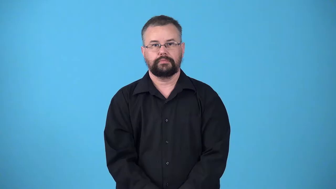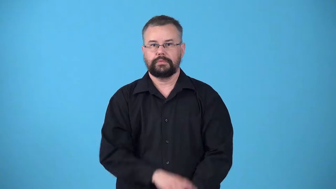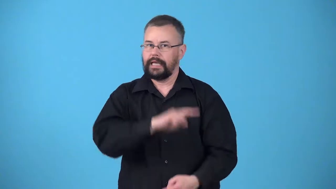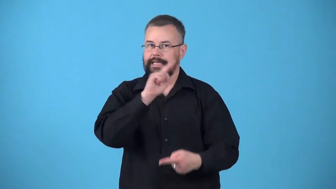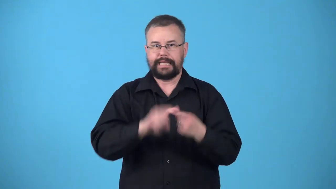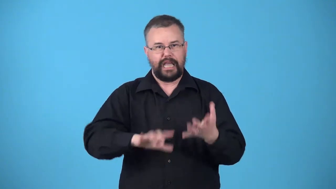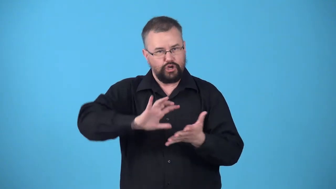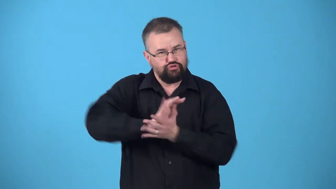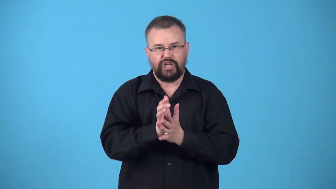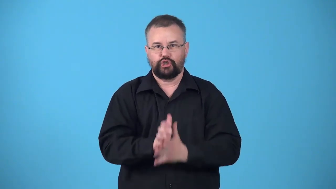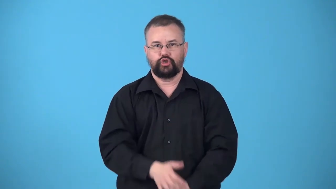uncrushable